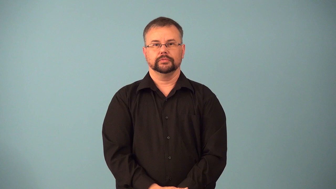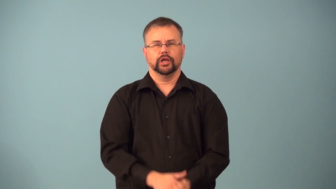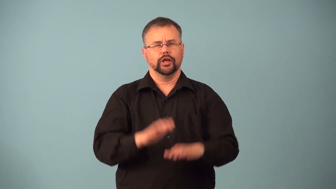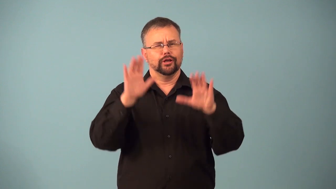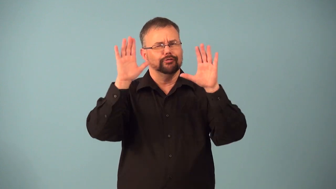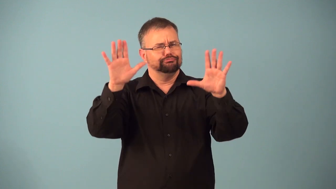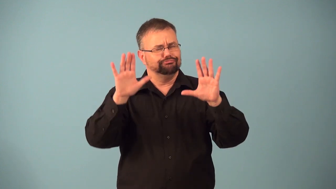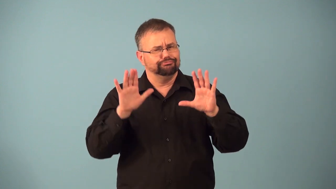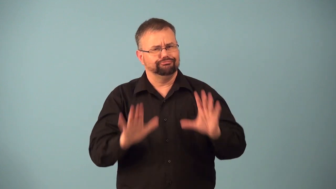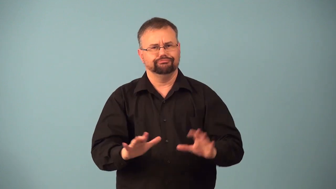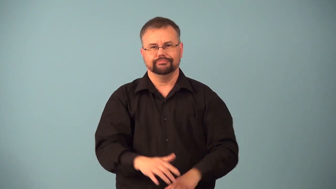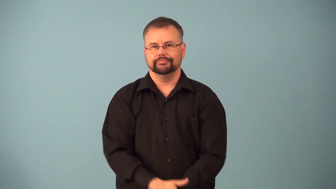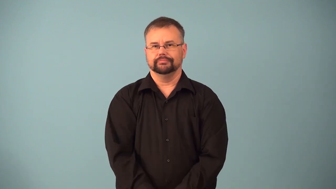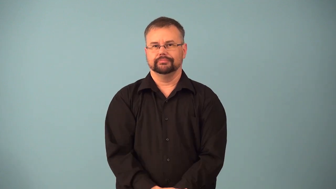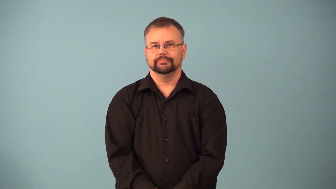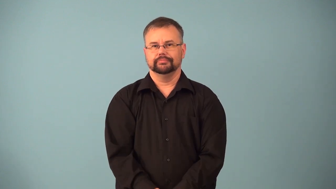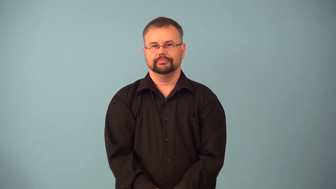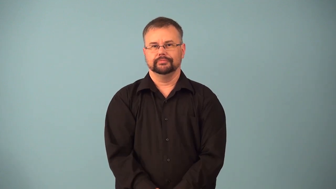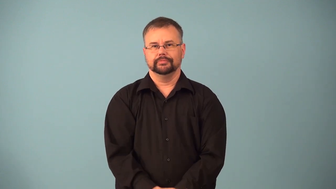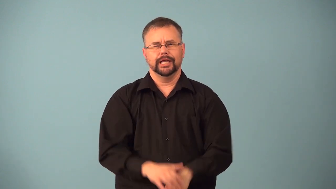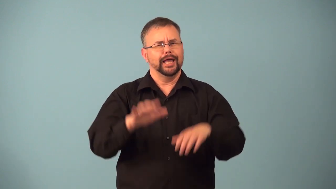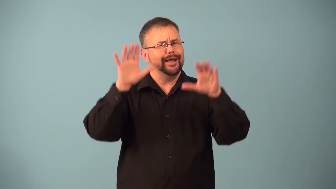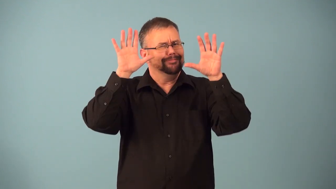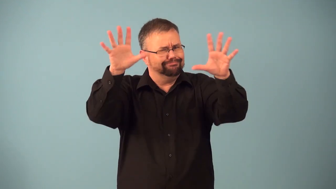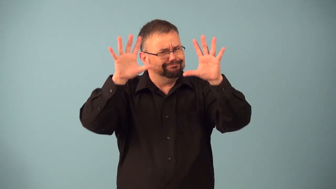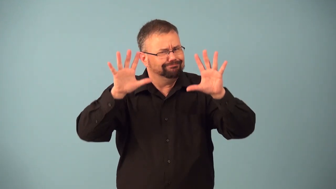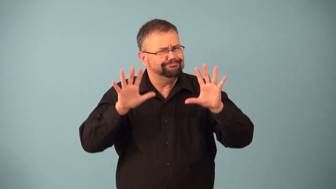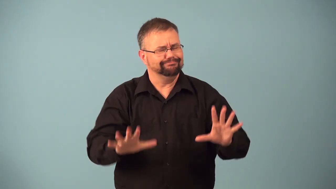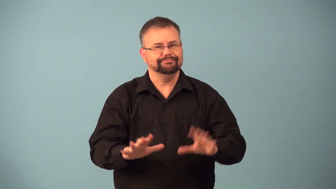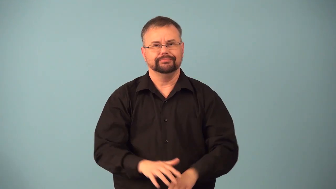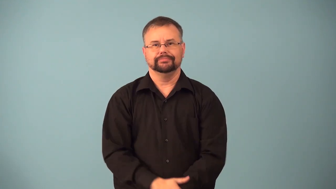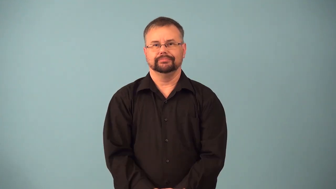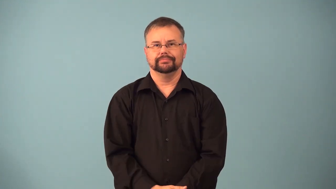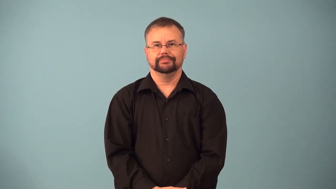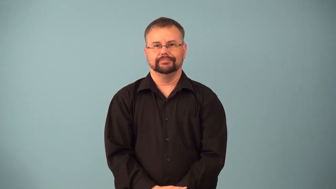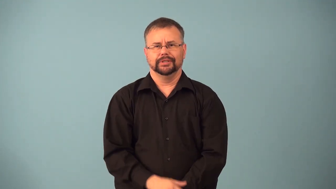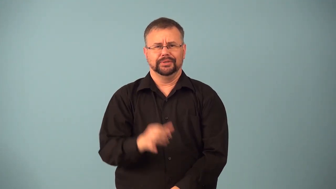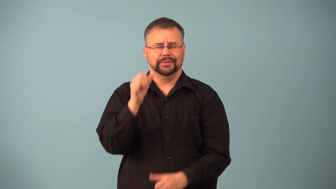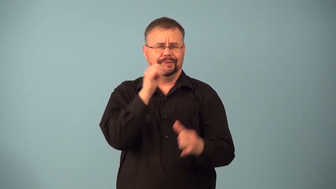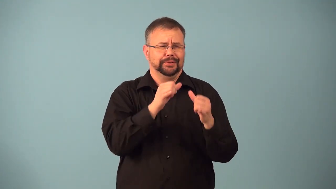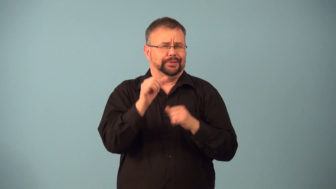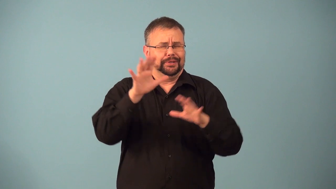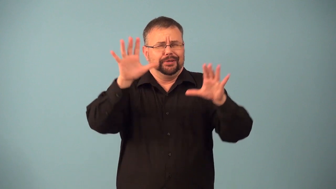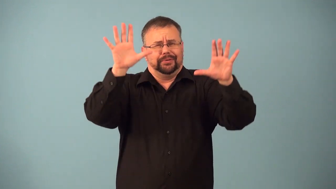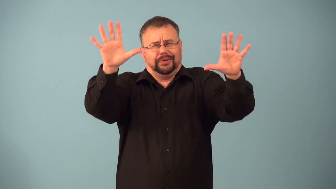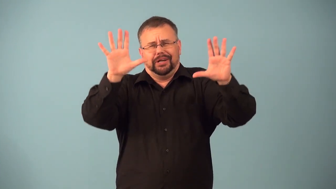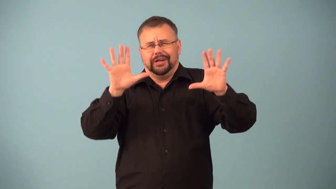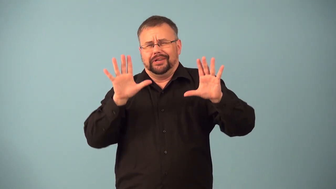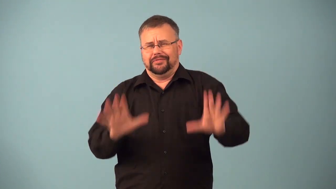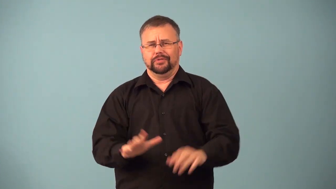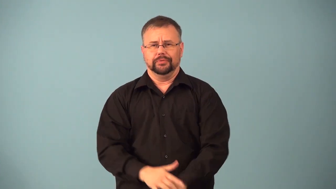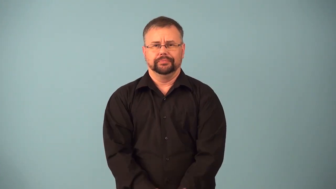grand